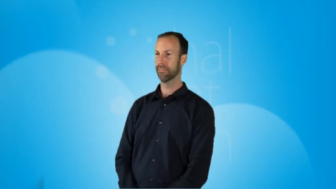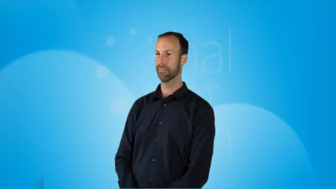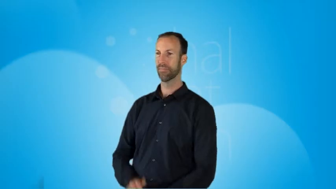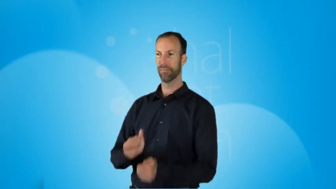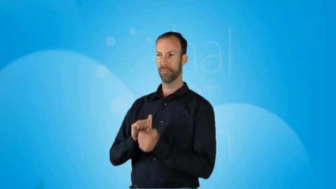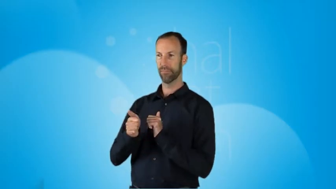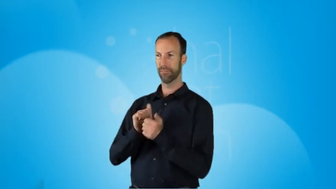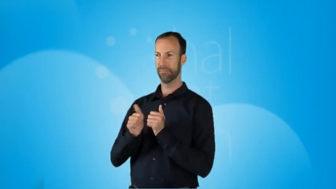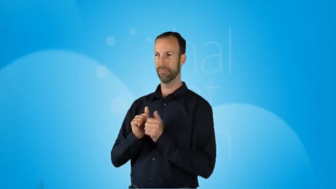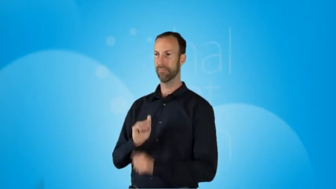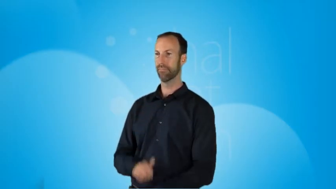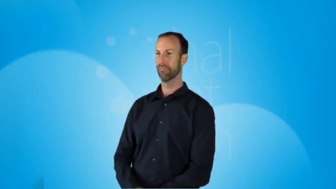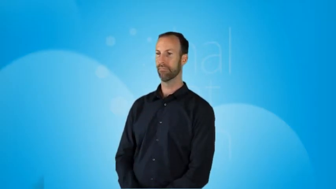compete